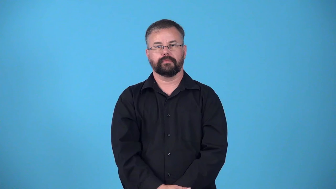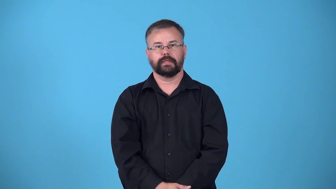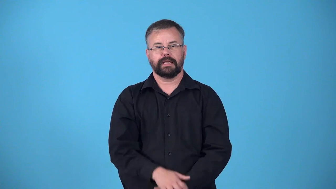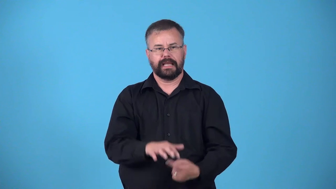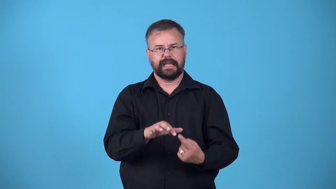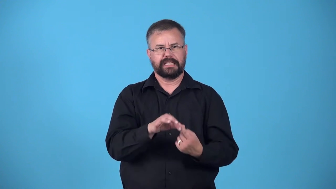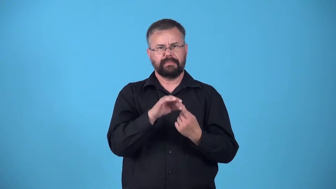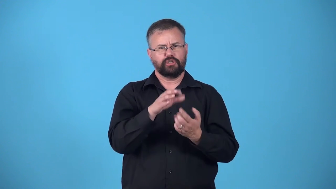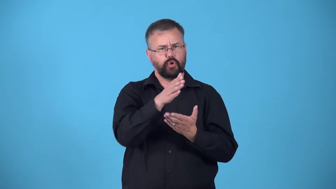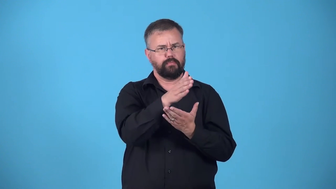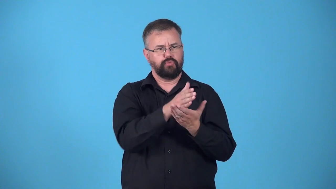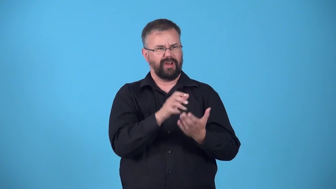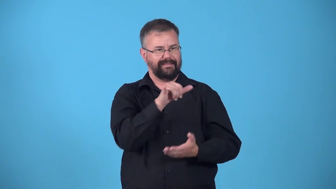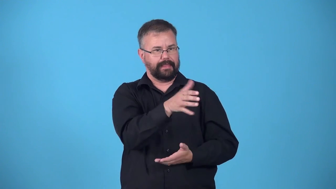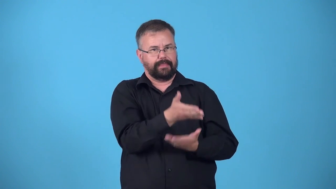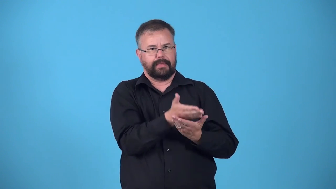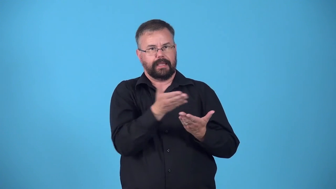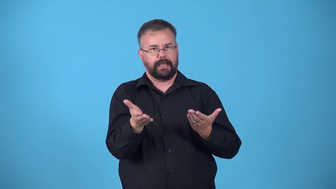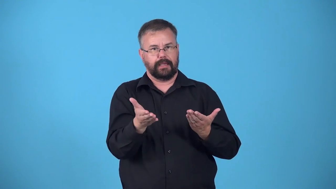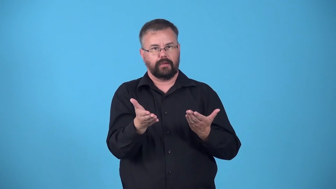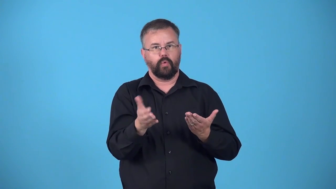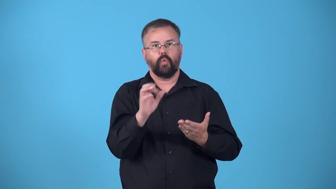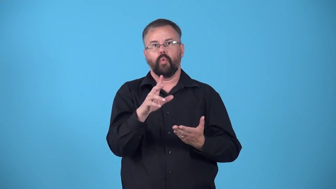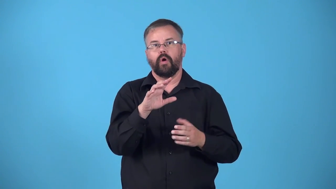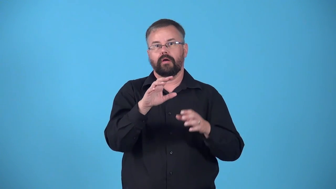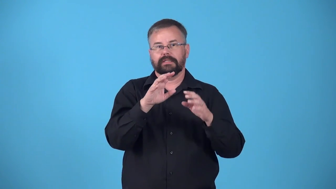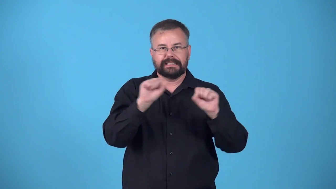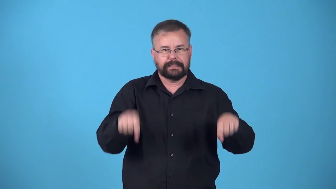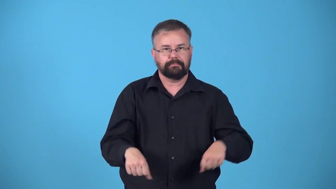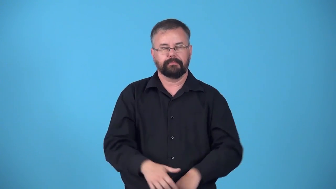facility